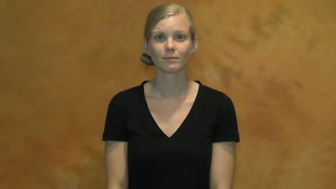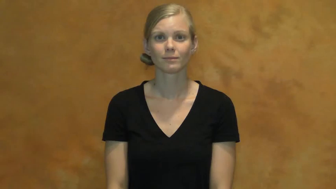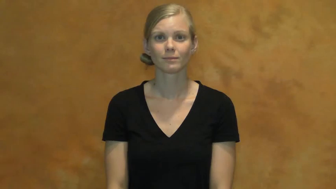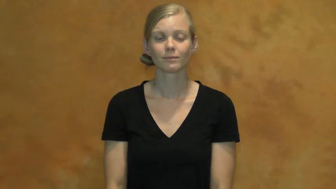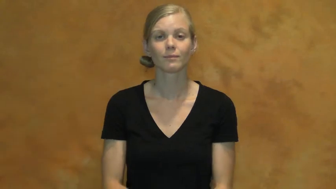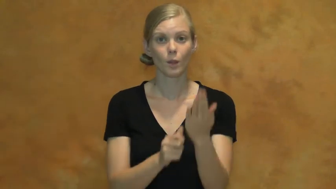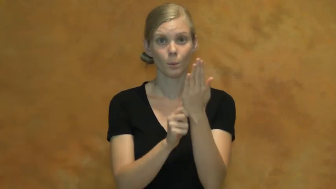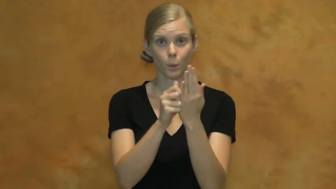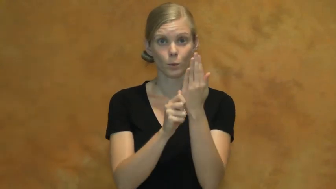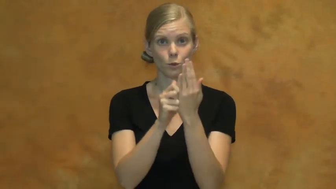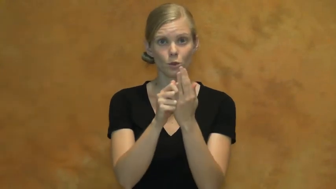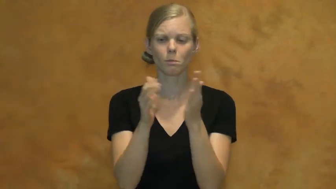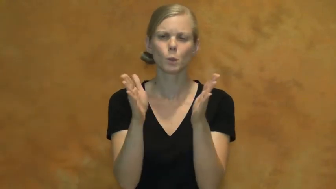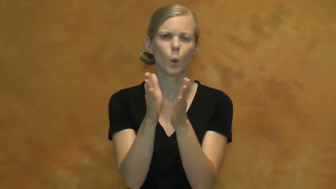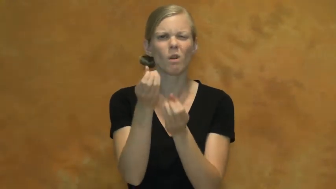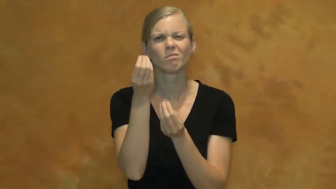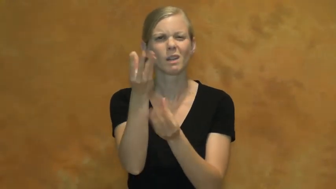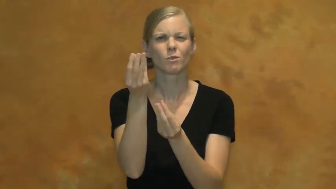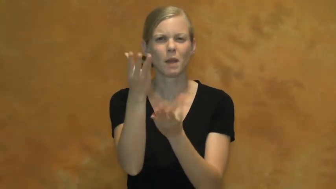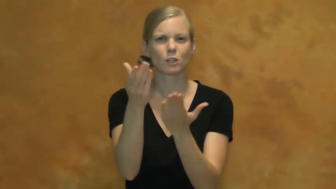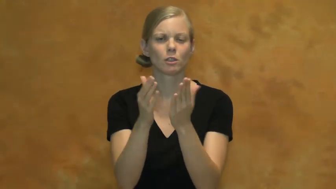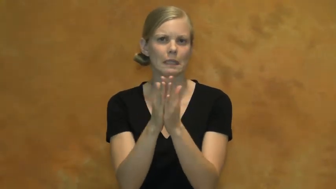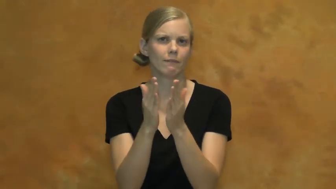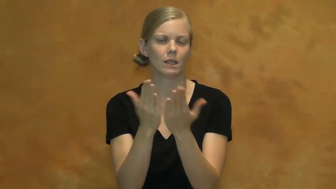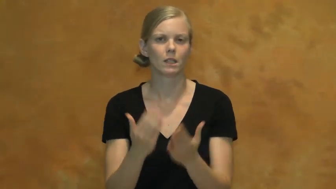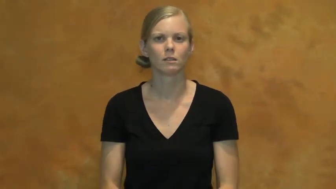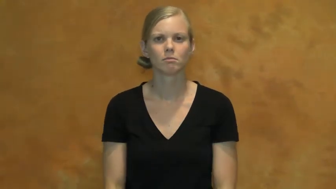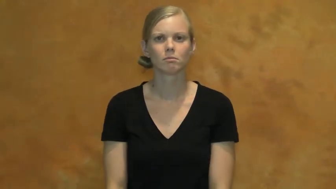pamphlet